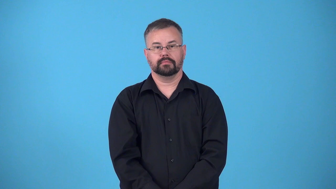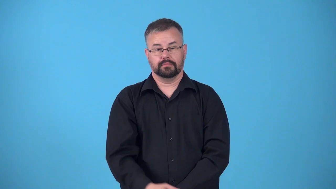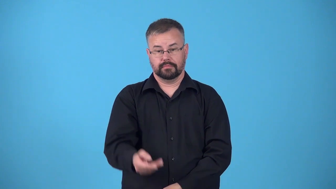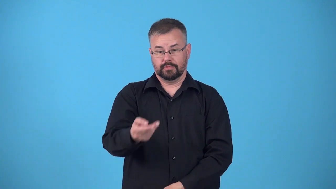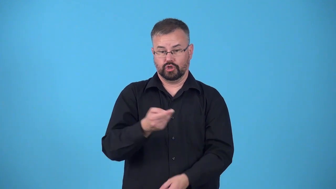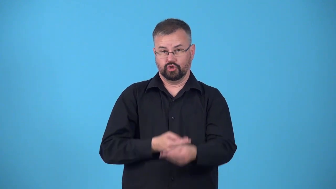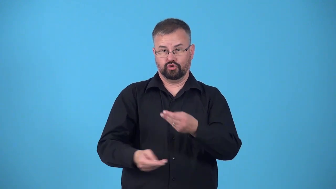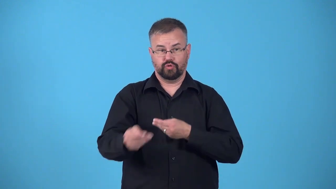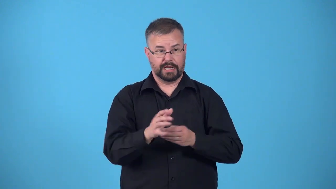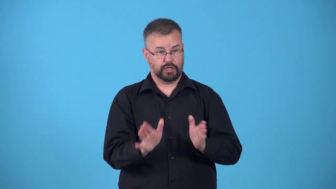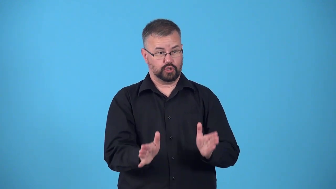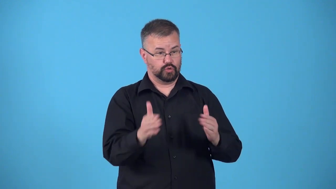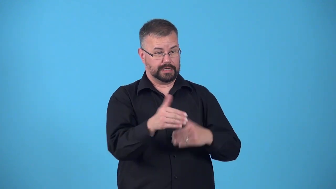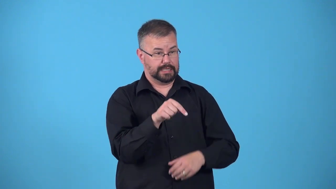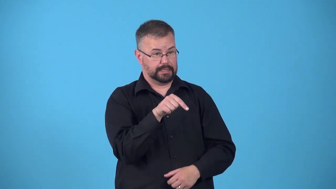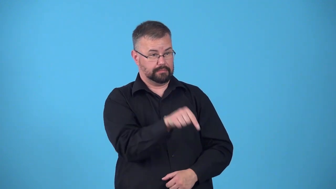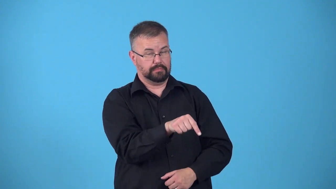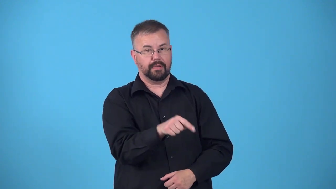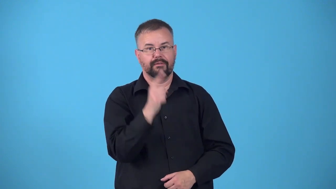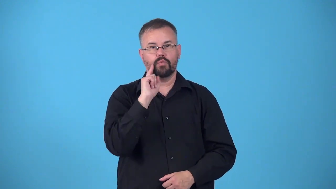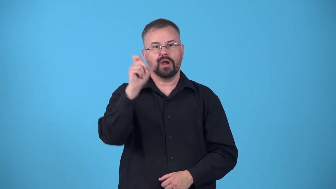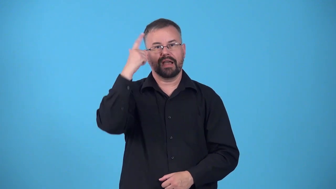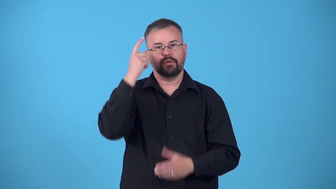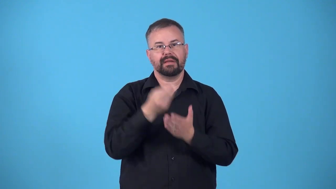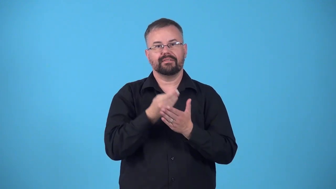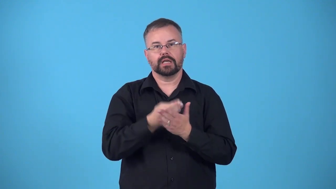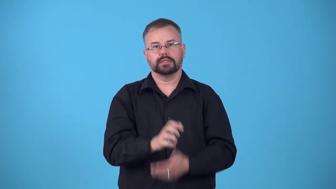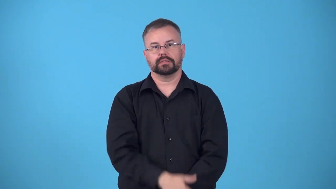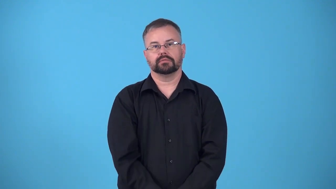trough of money